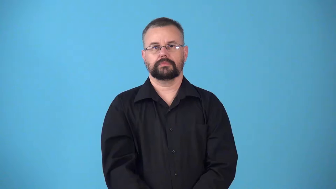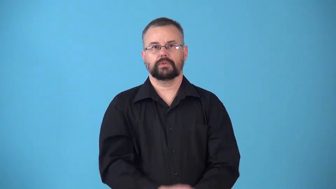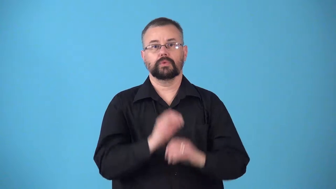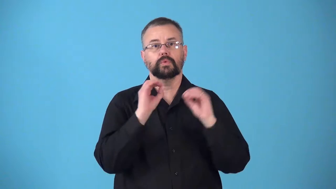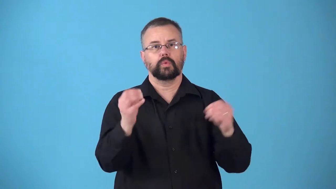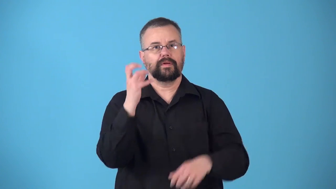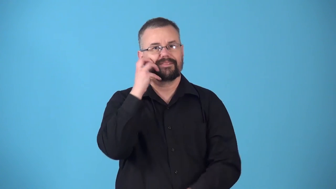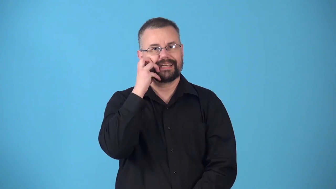nonfat